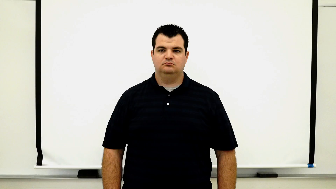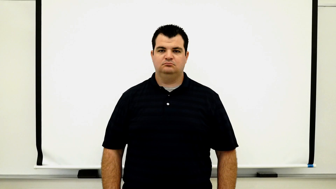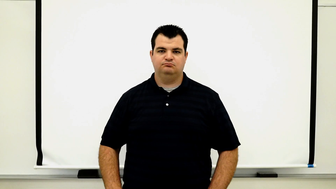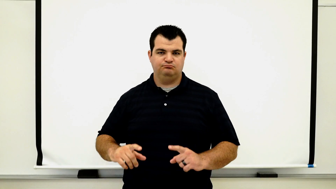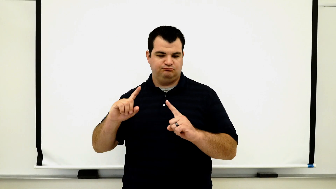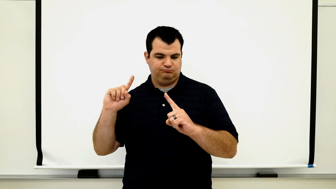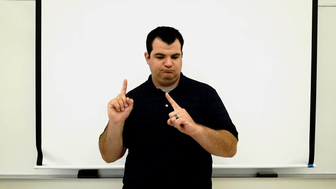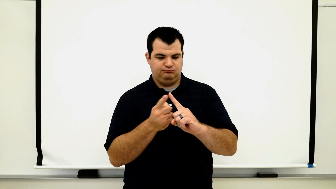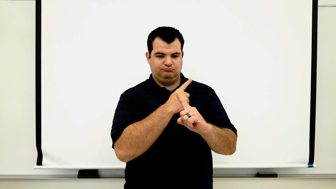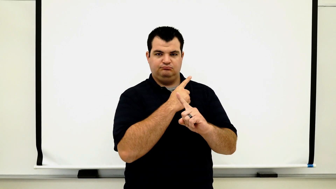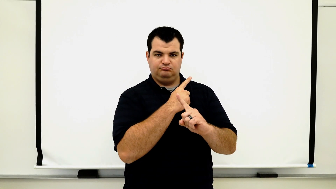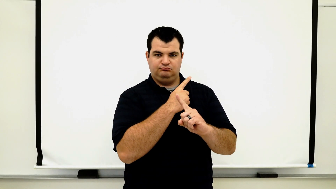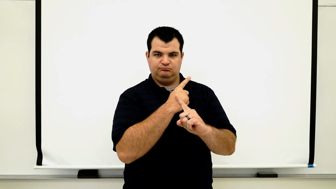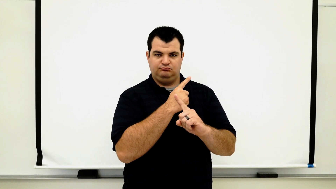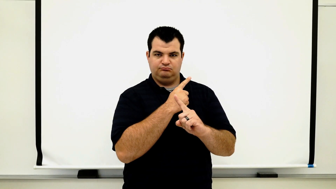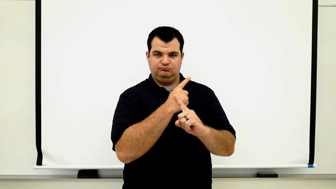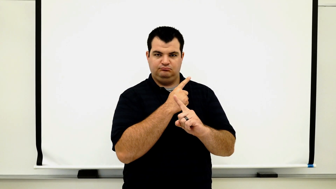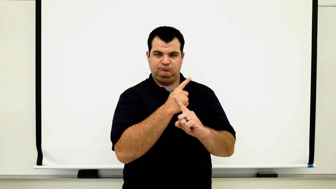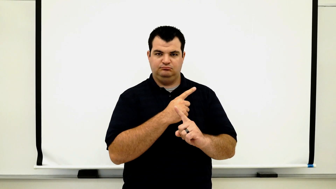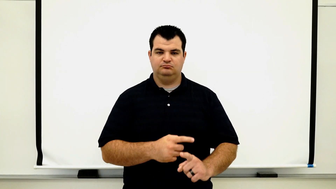HIT